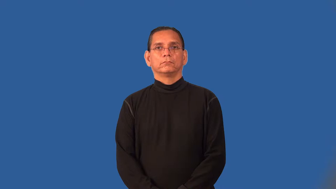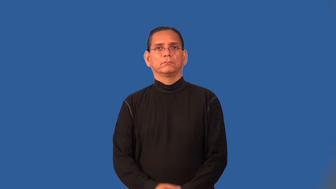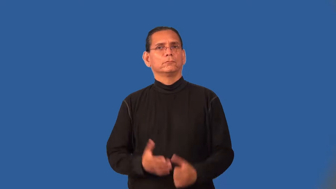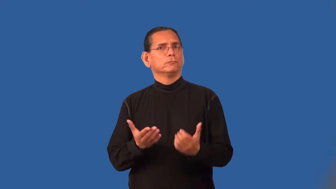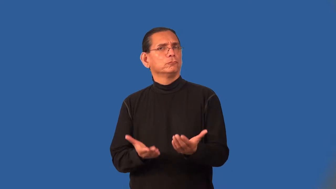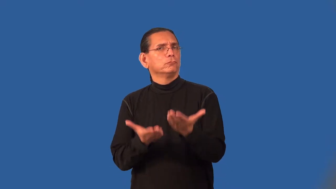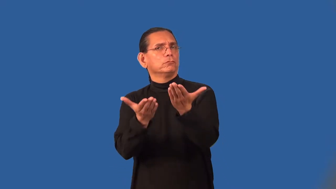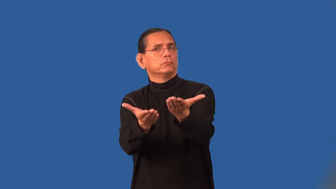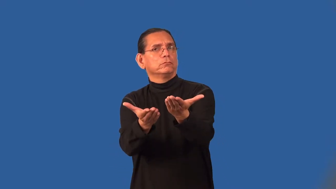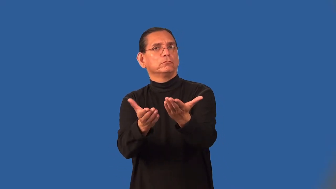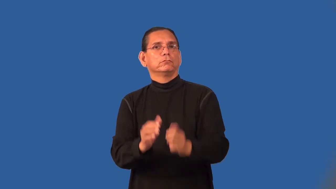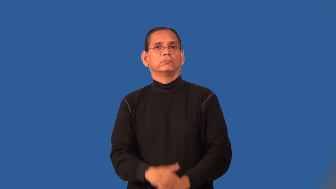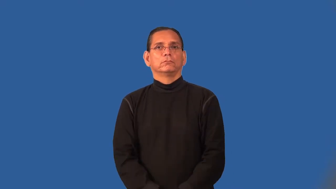overture-suggestion